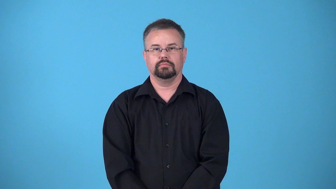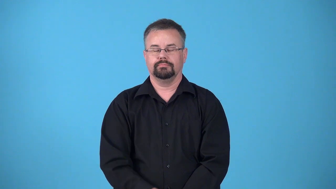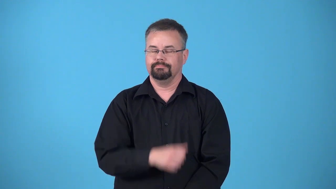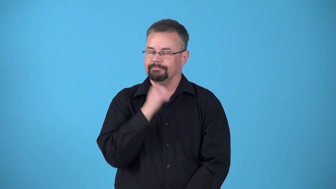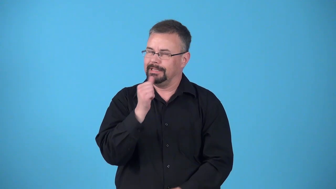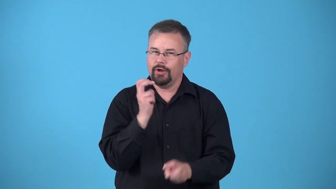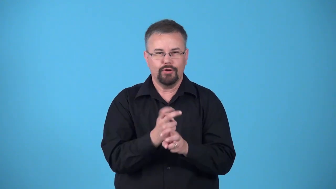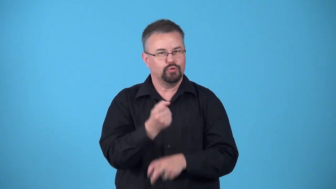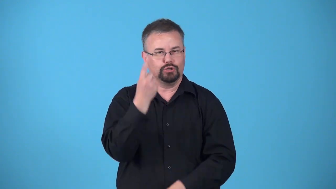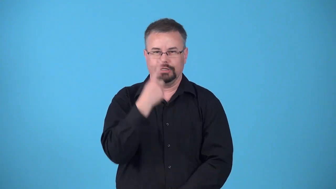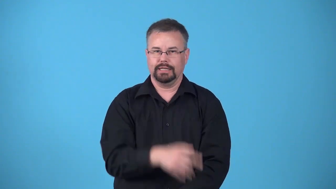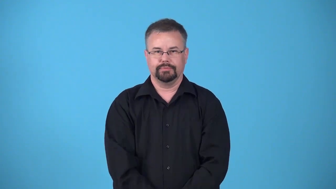it ain't rocket science